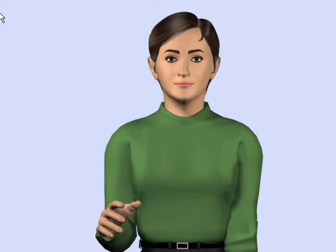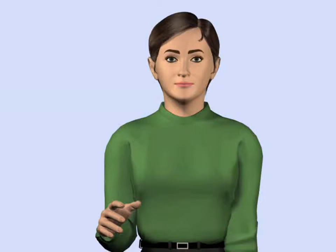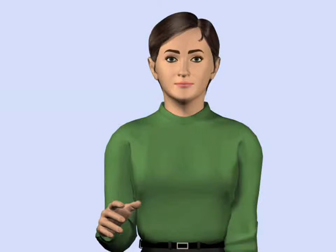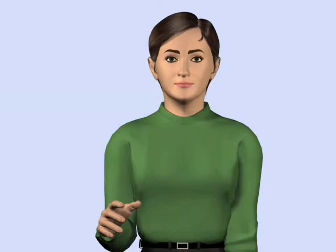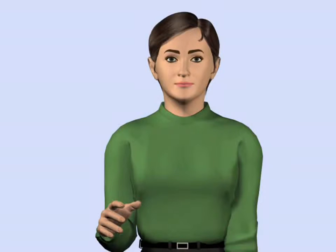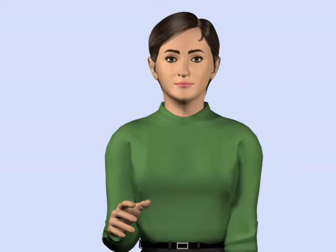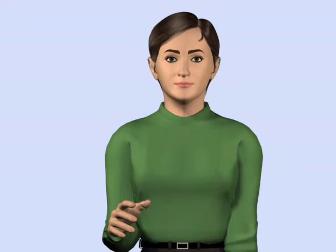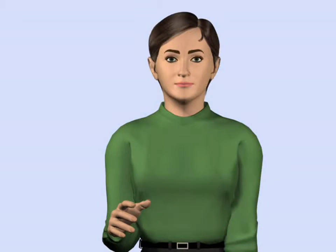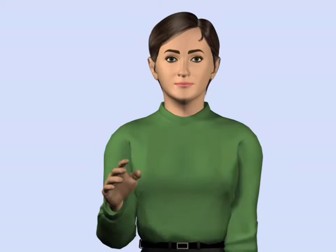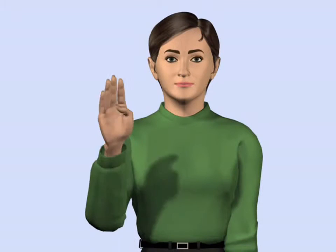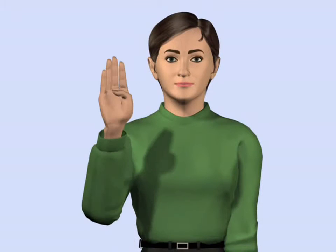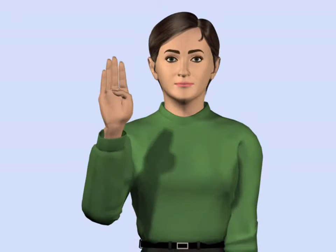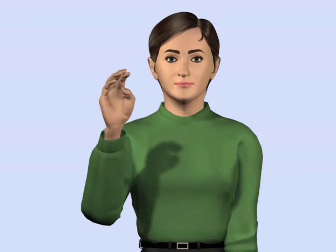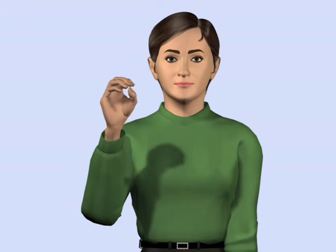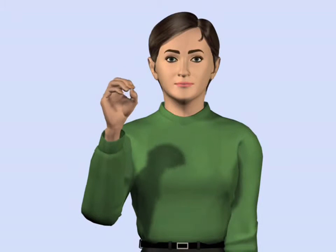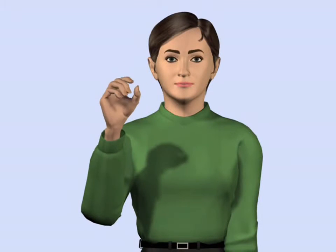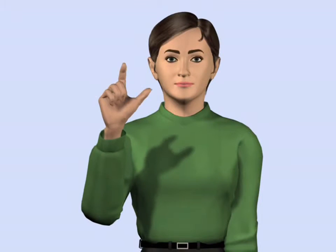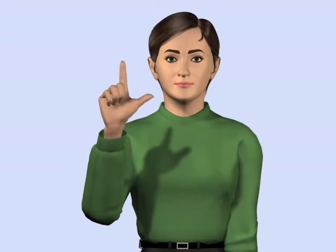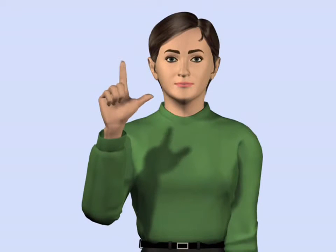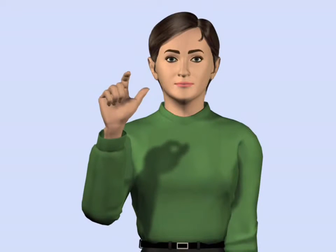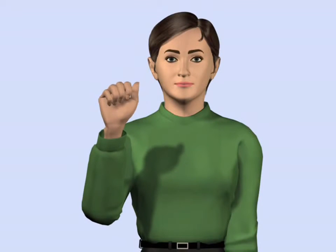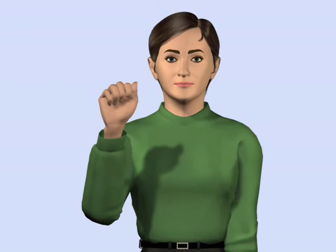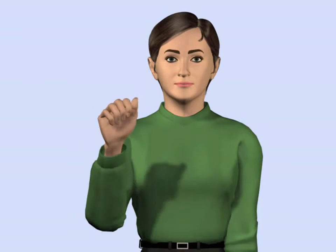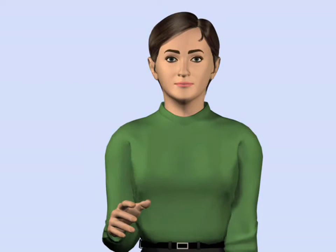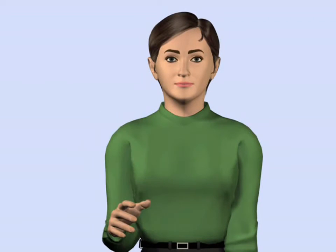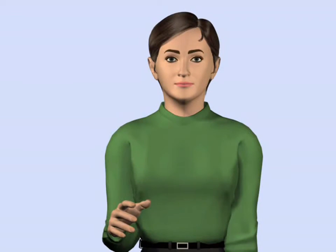bola-tie